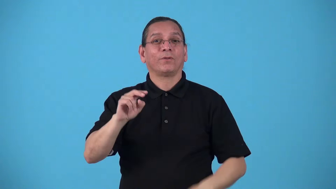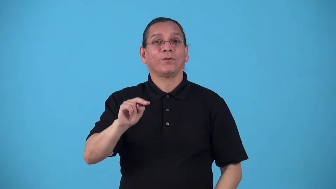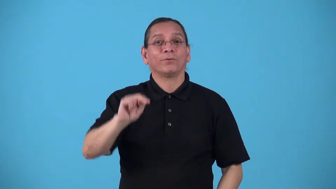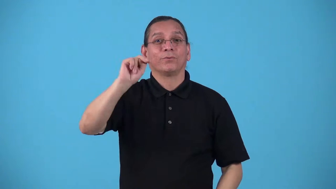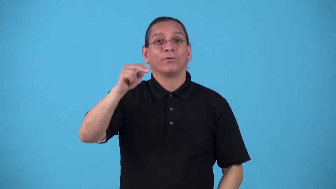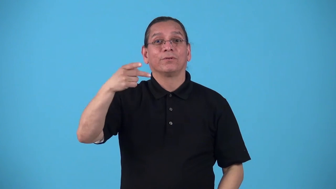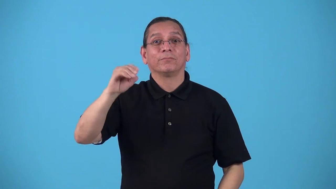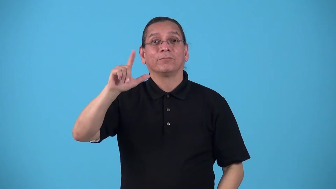north pole